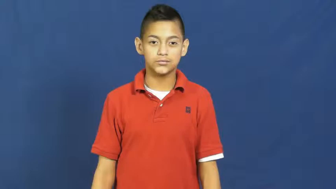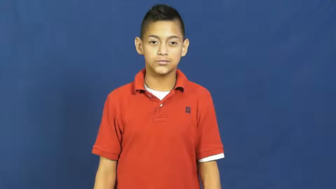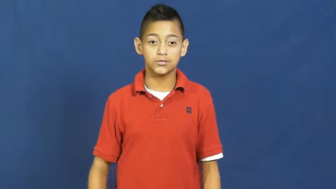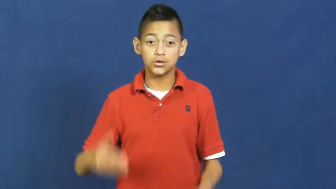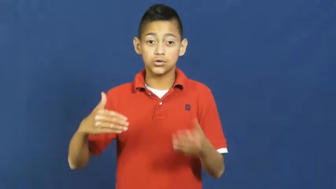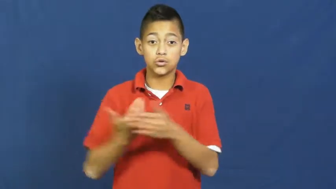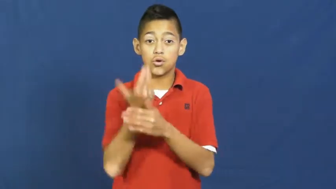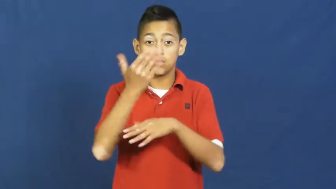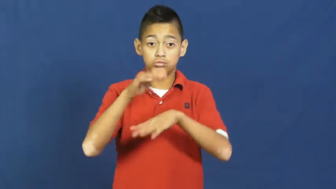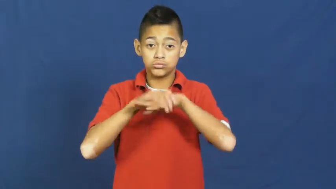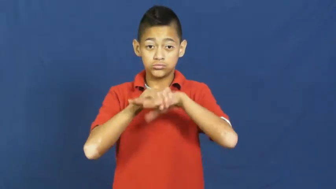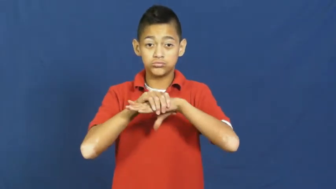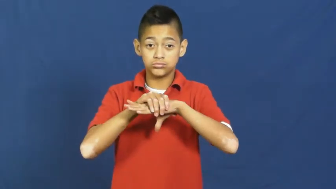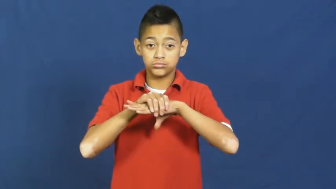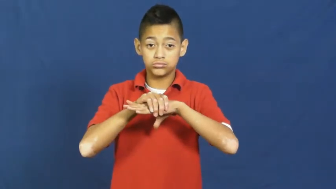new england